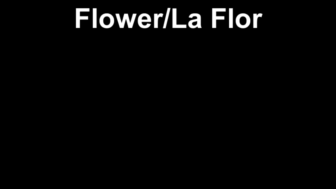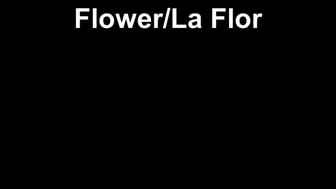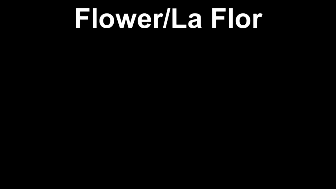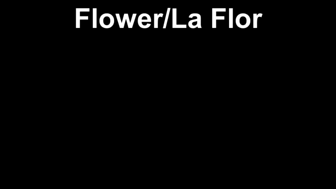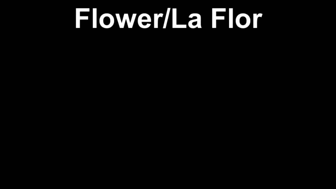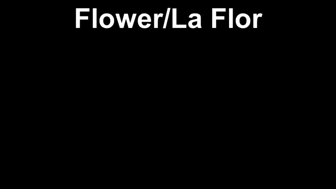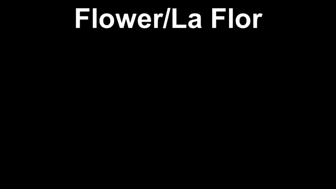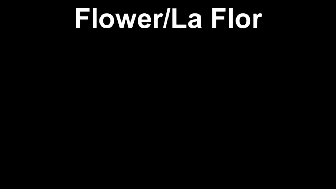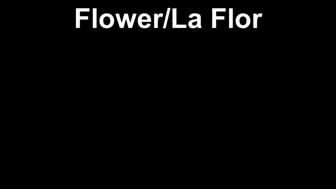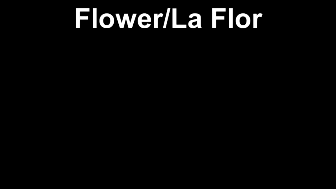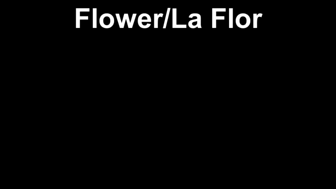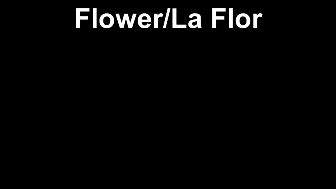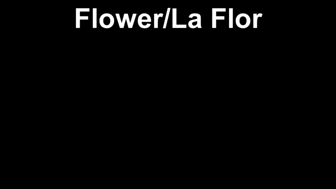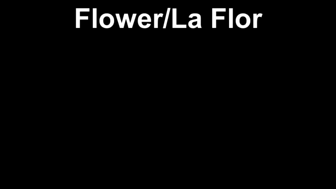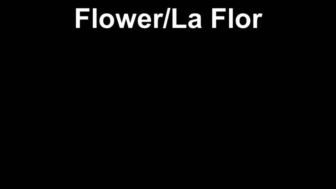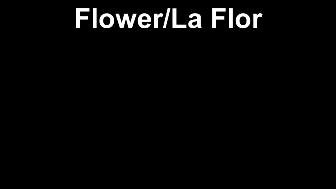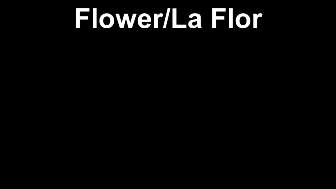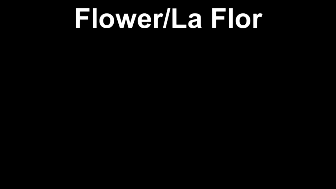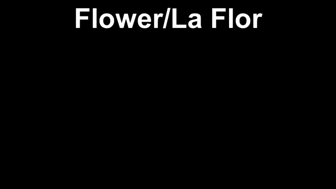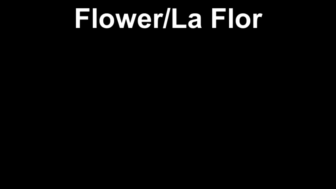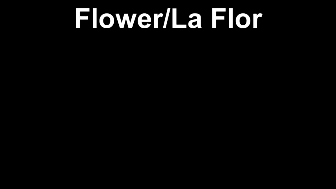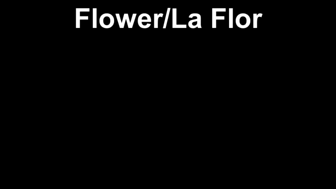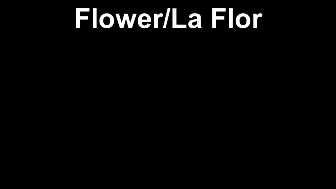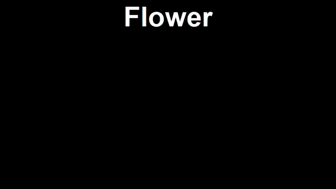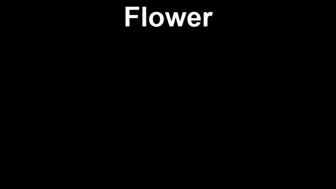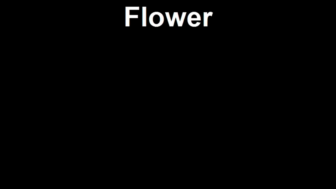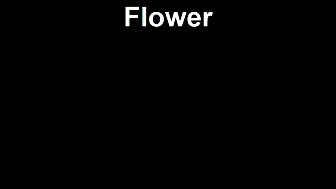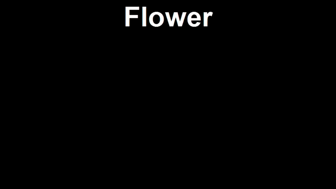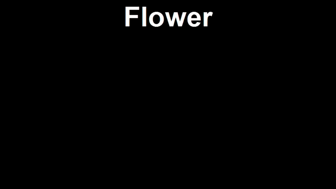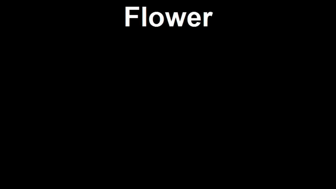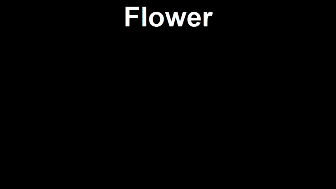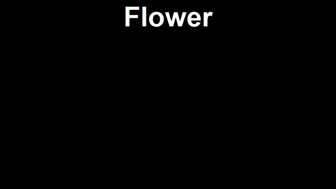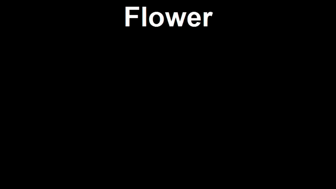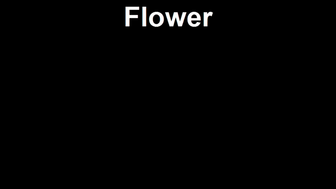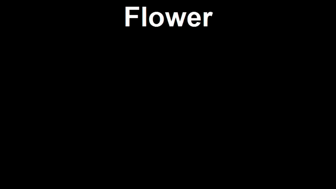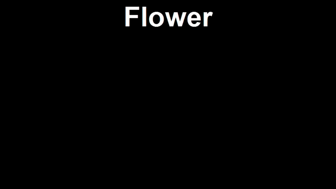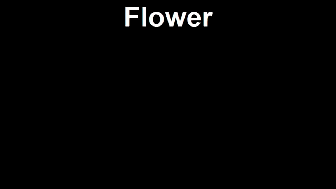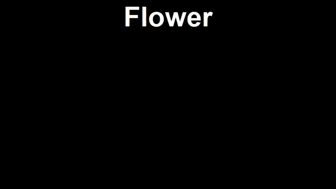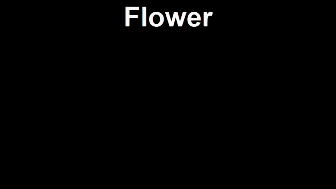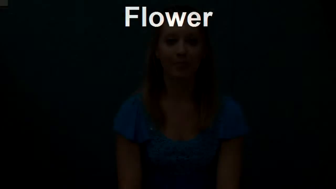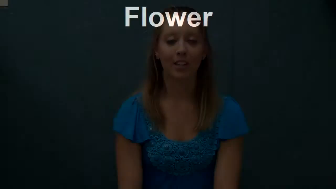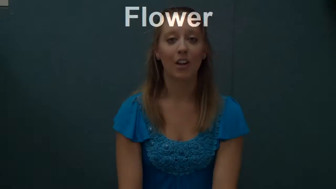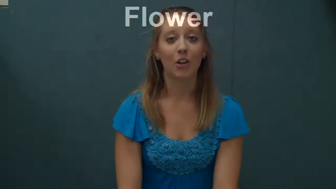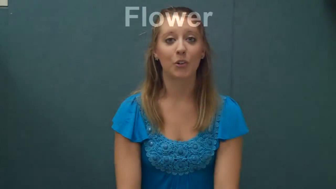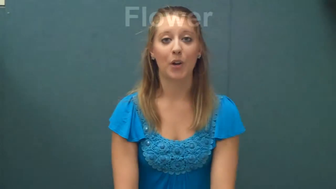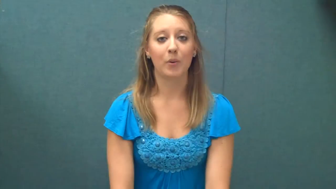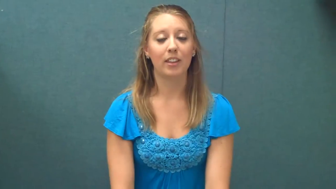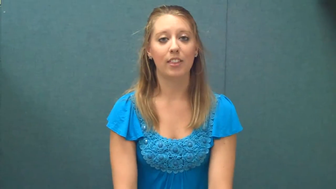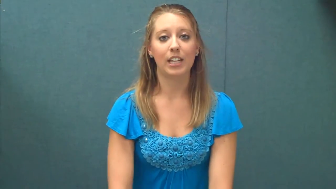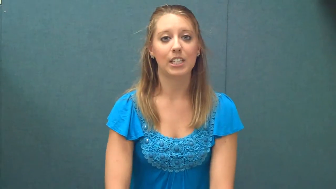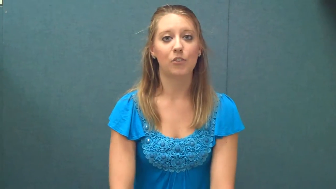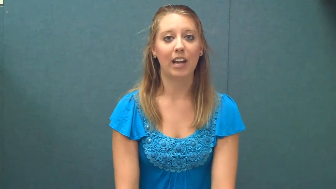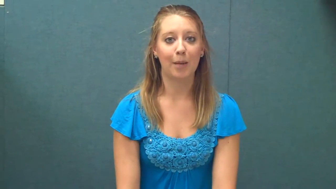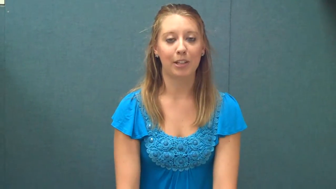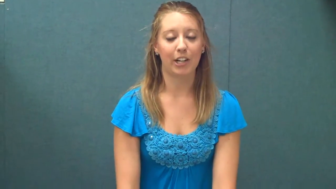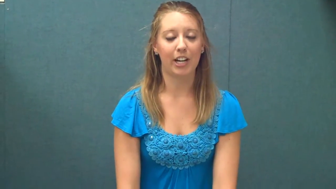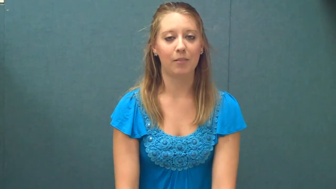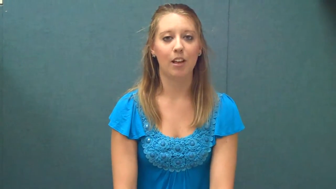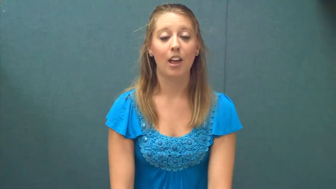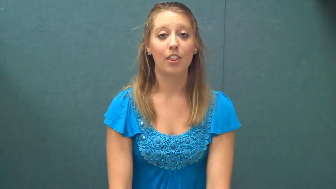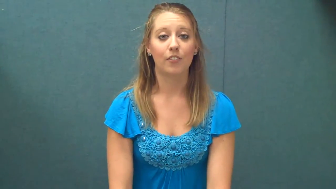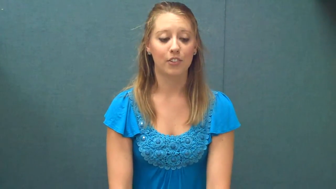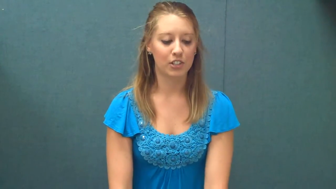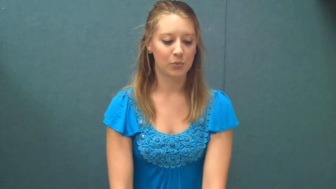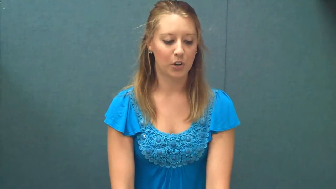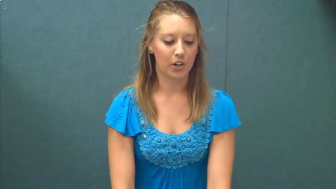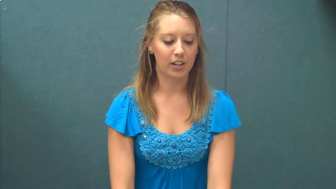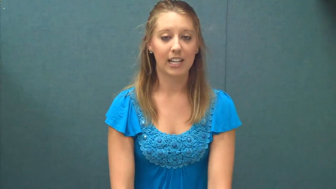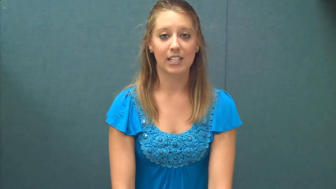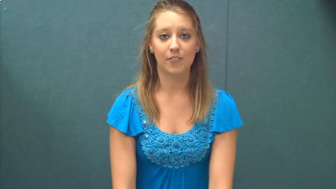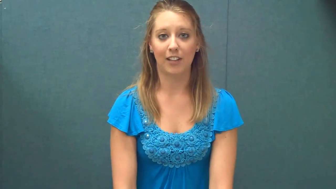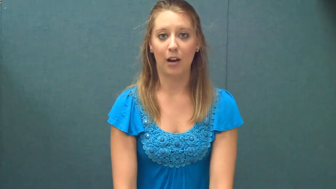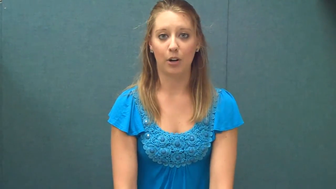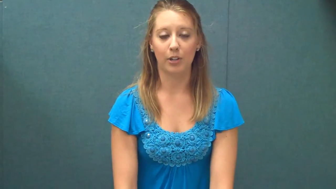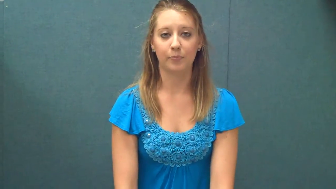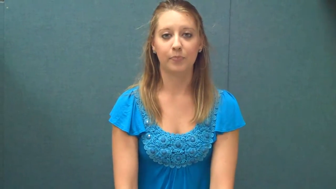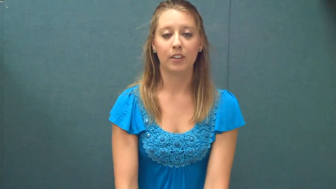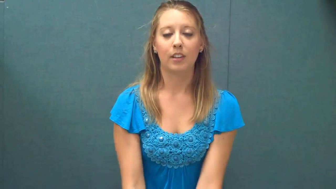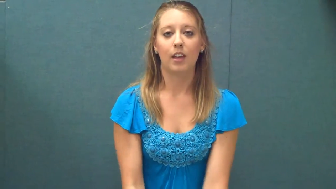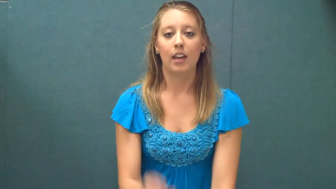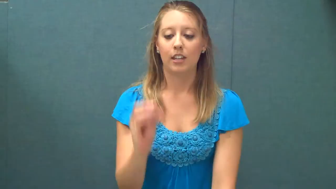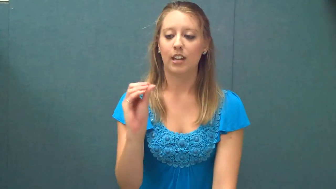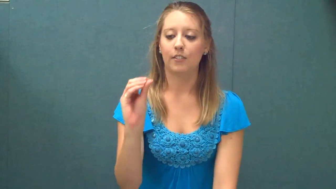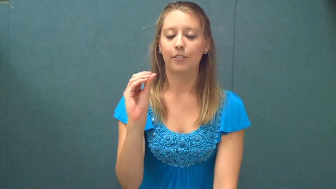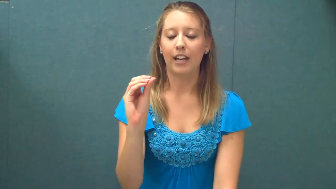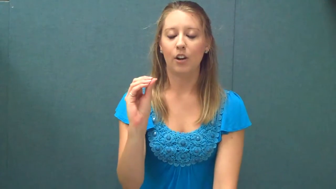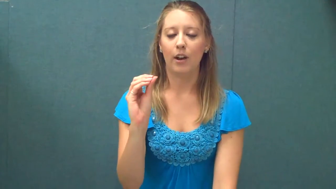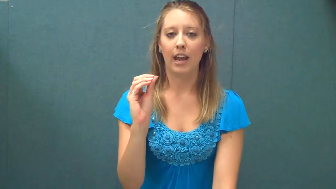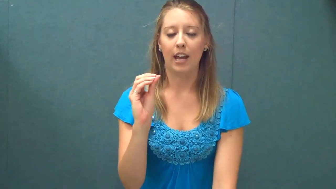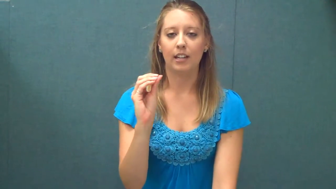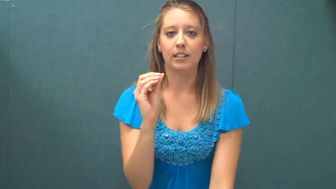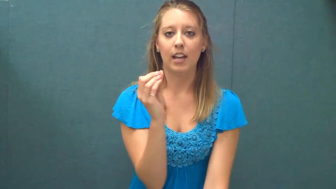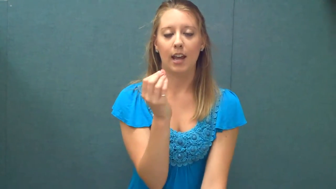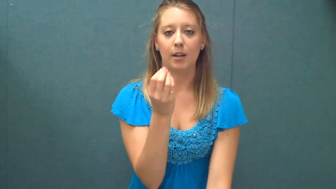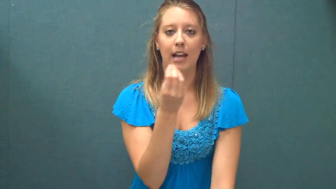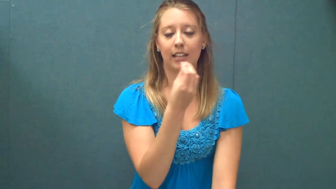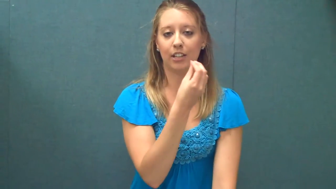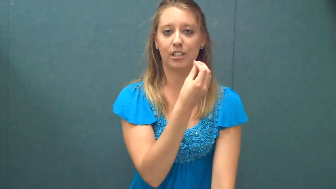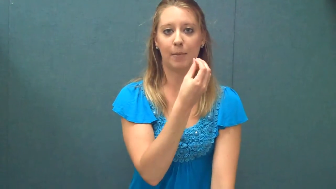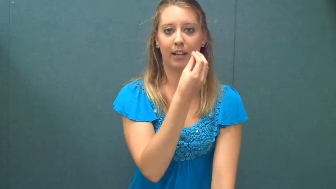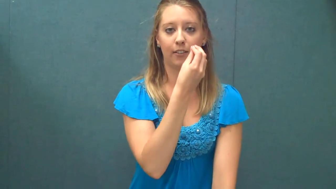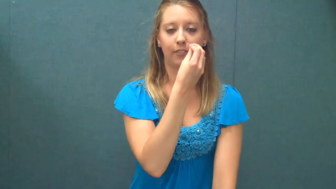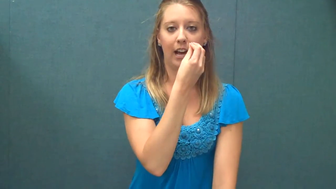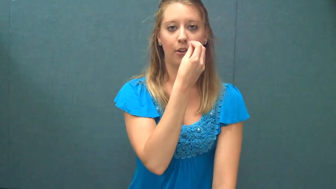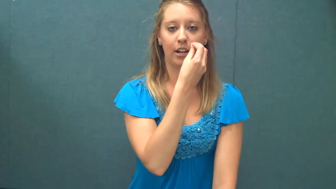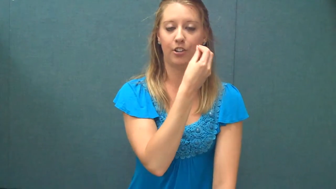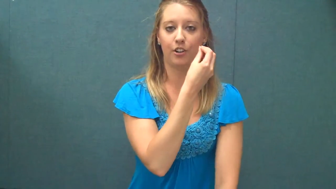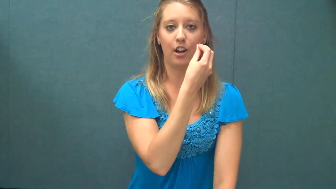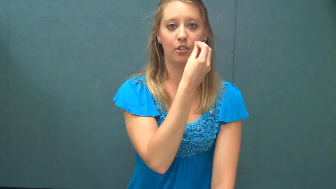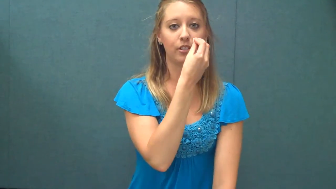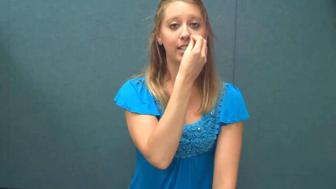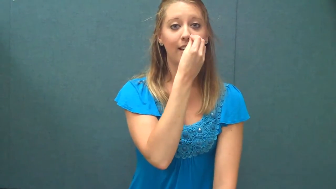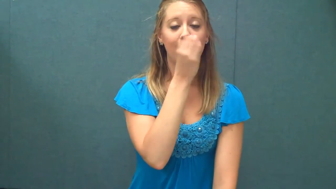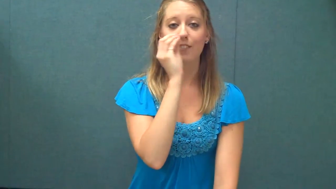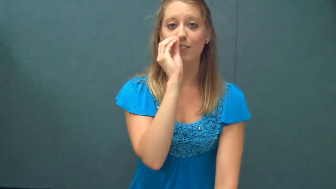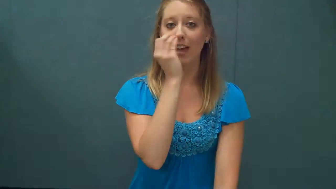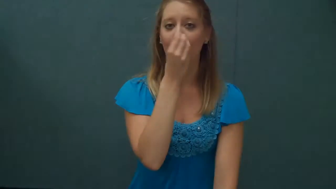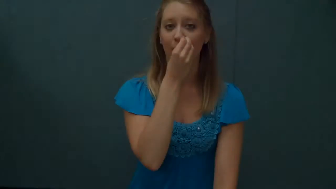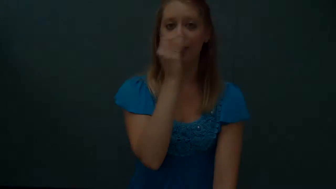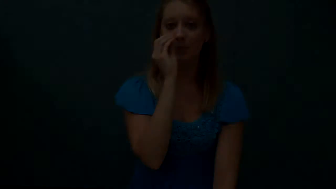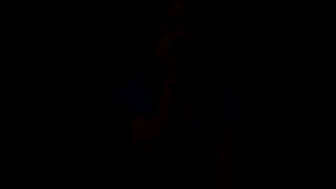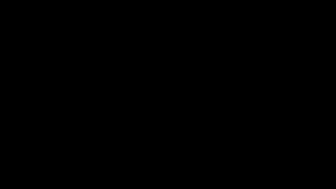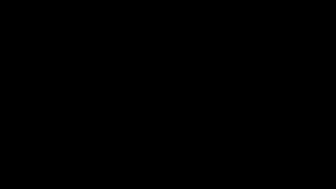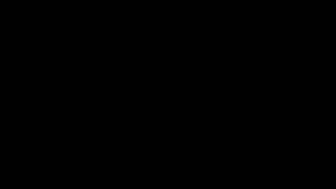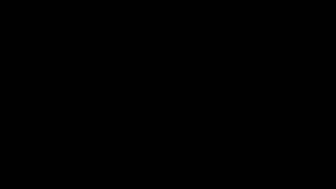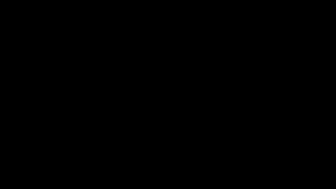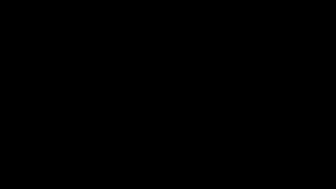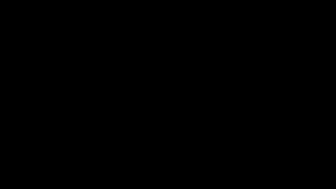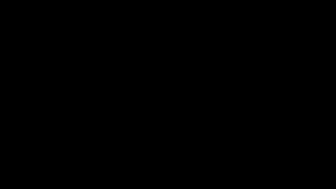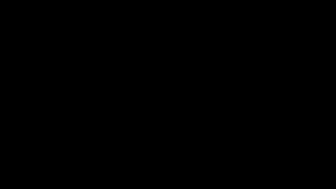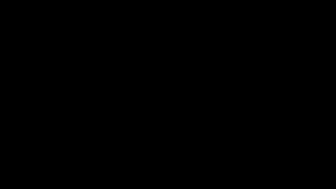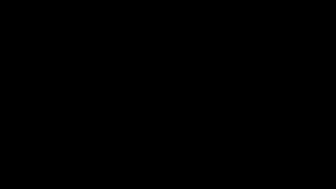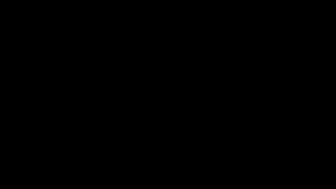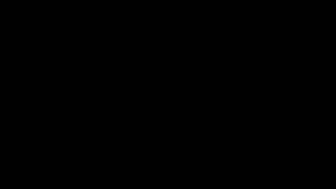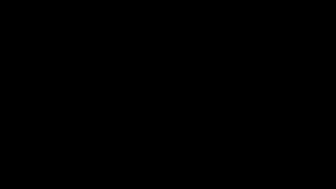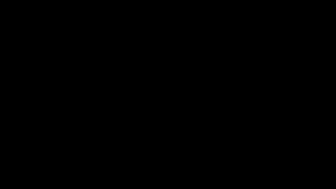Flower